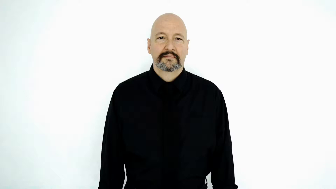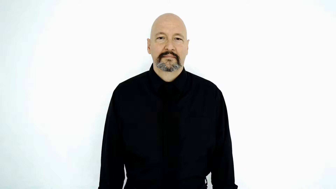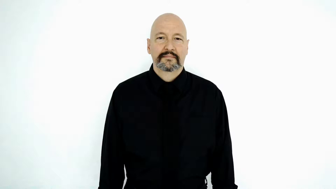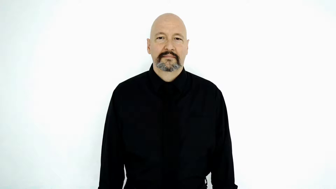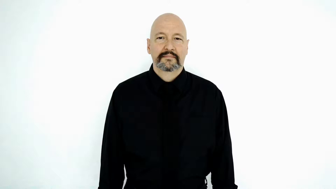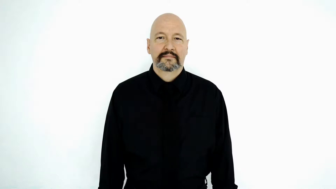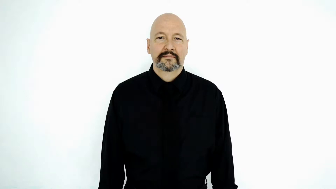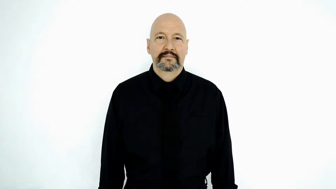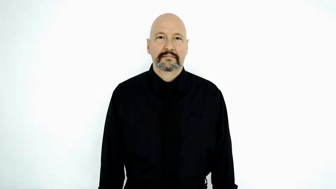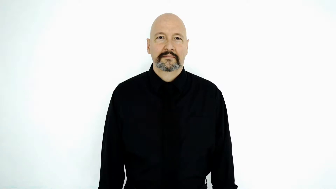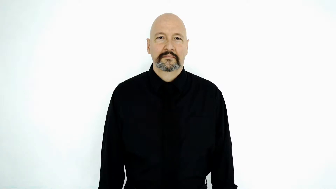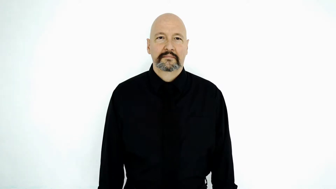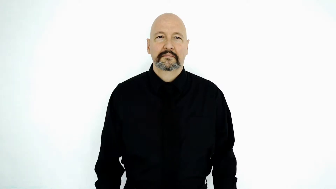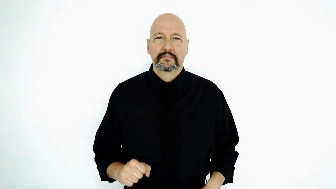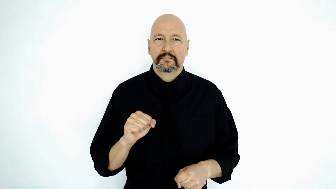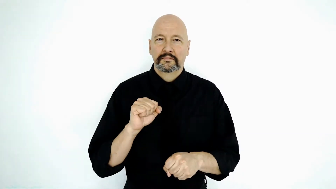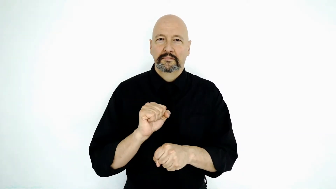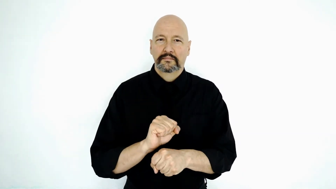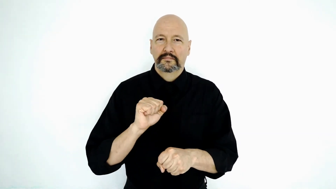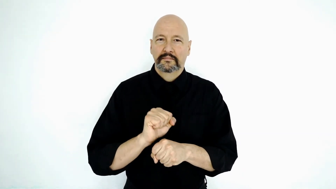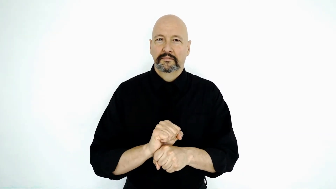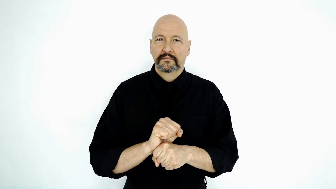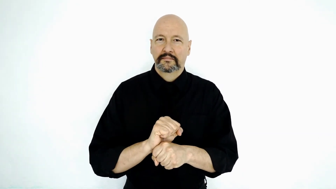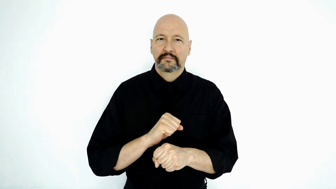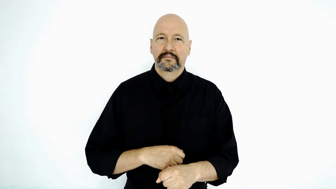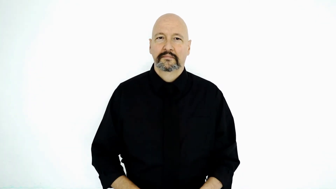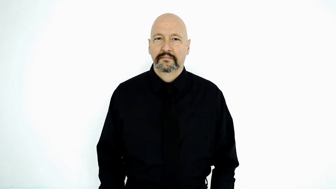be-employed-[WORK]